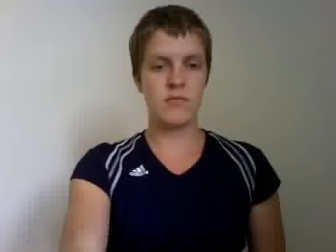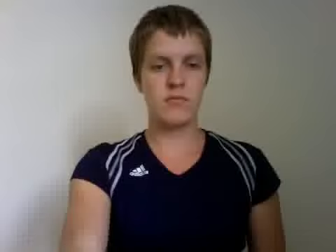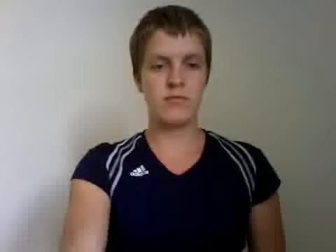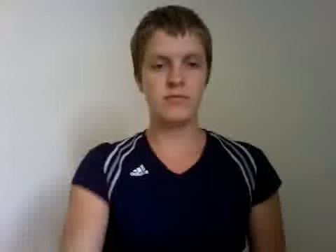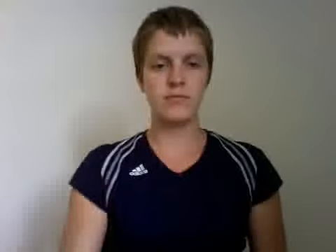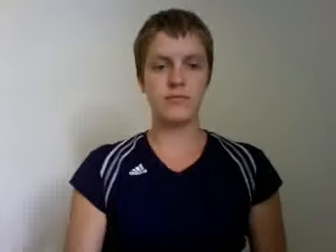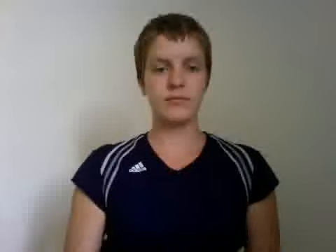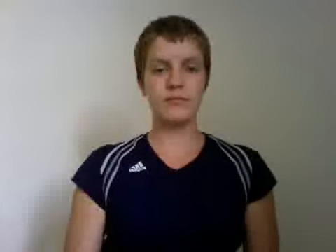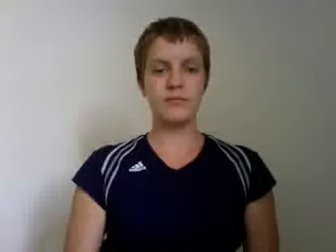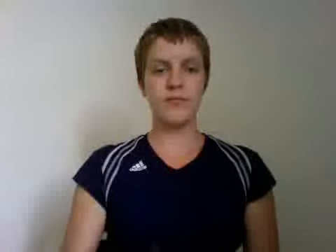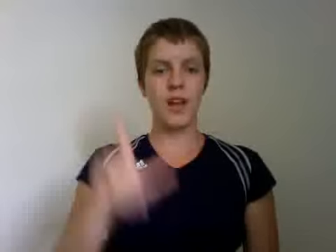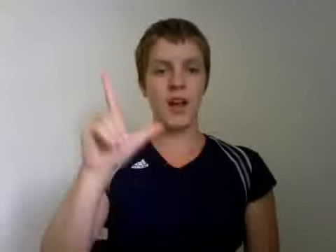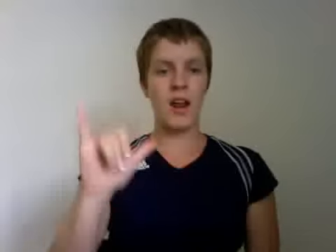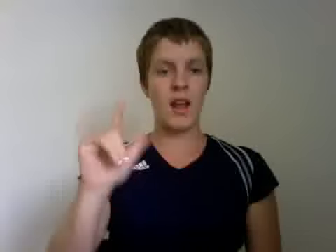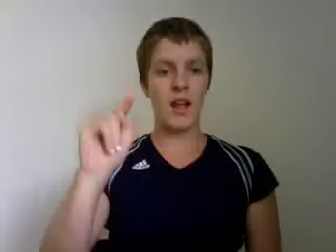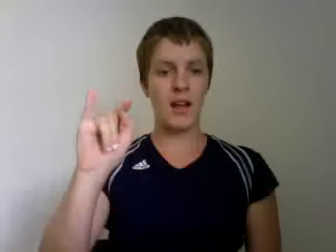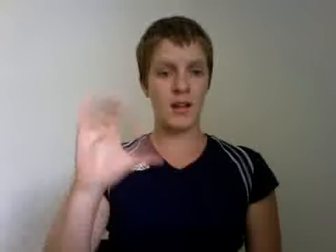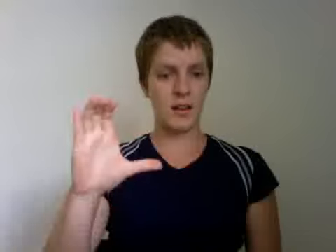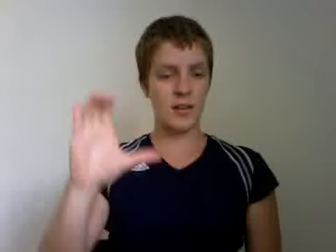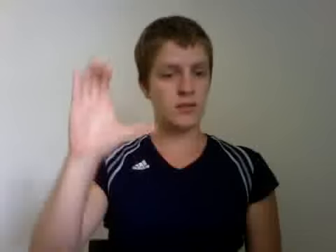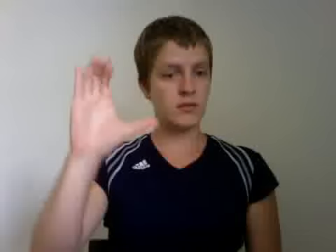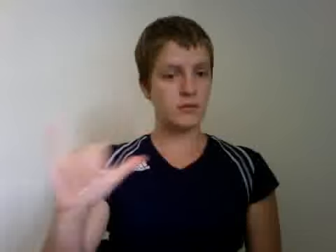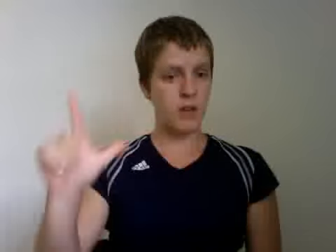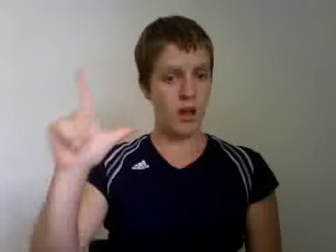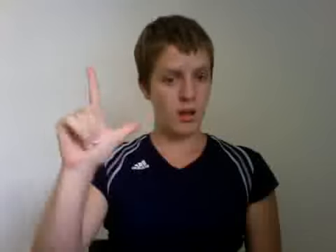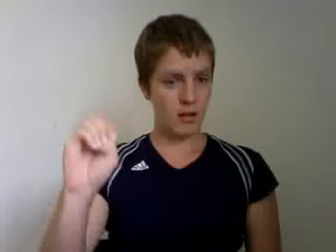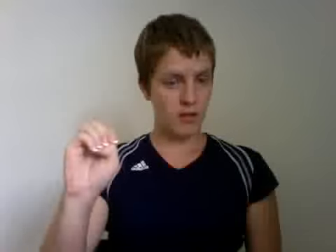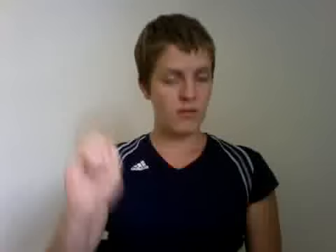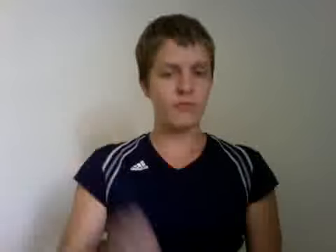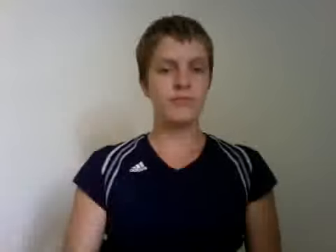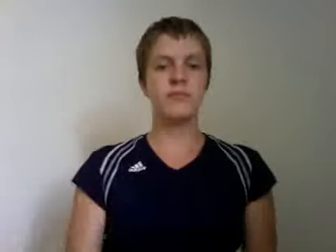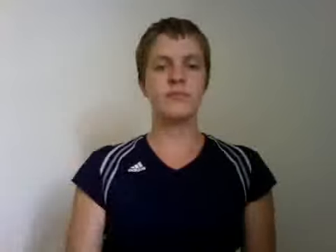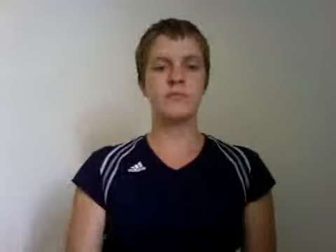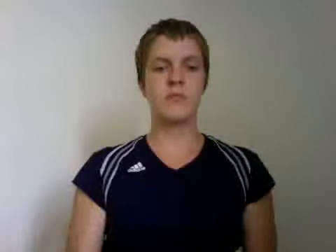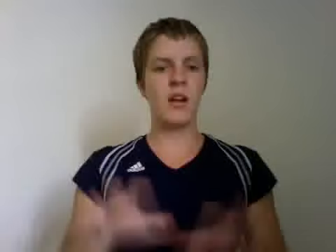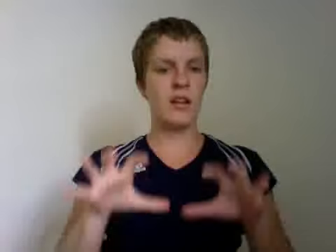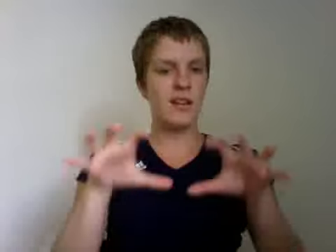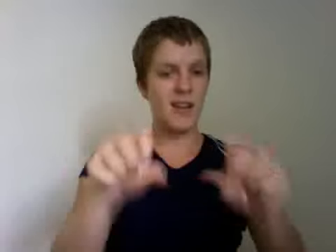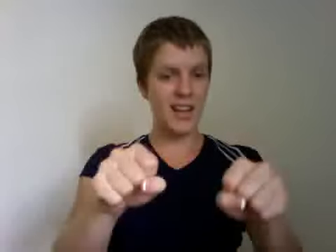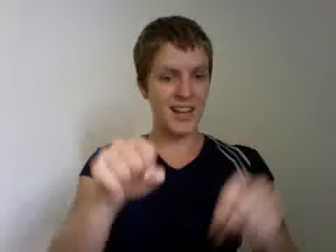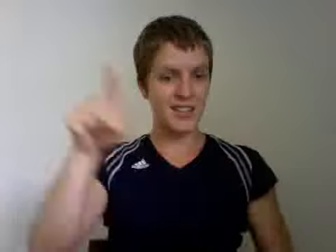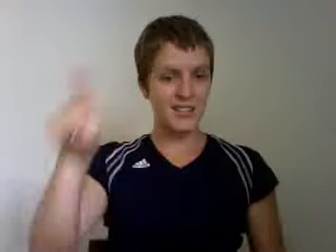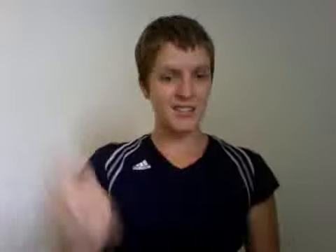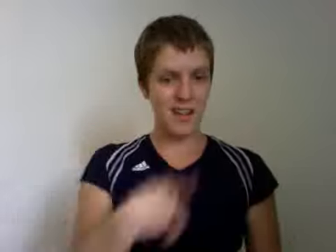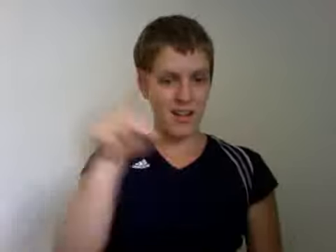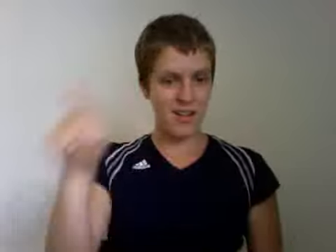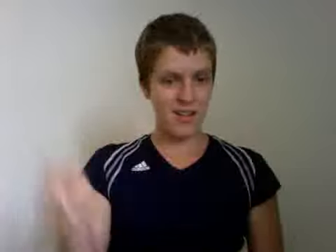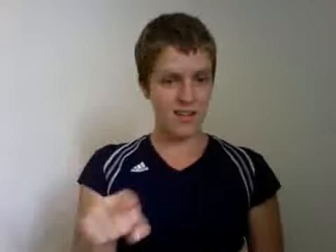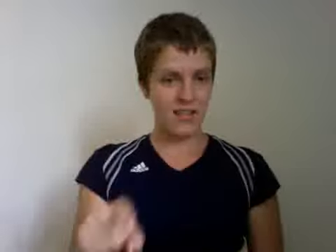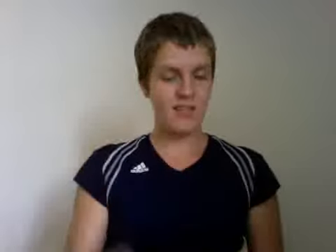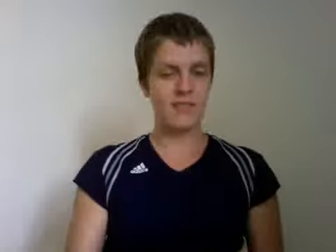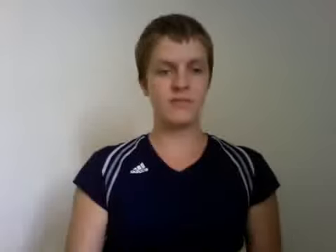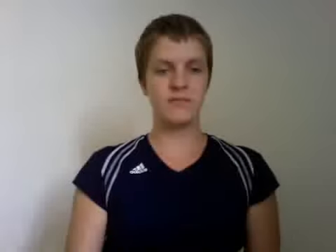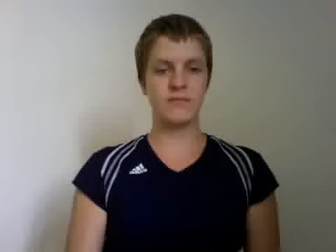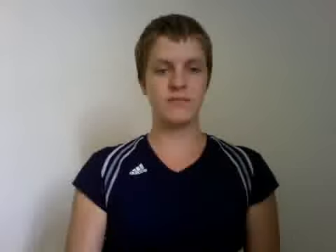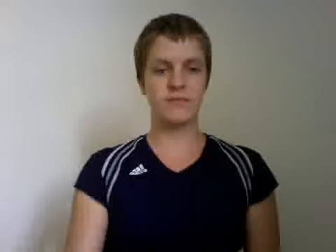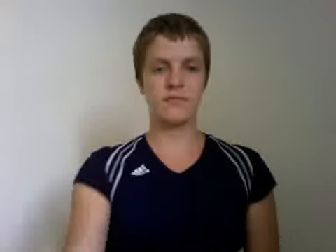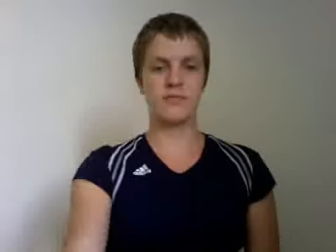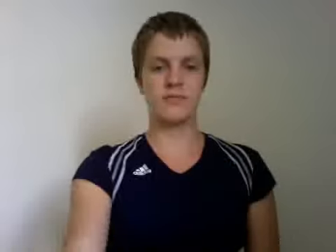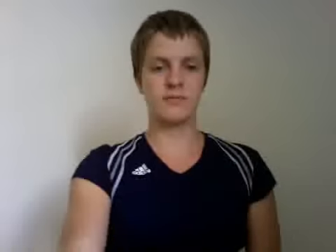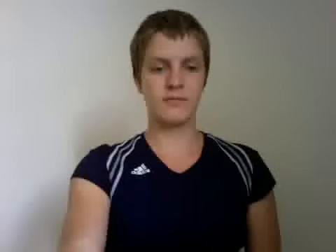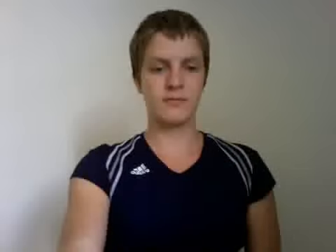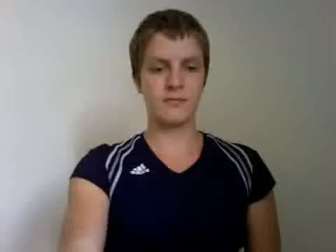Lytic Cycle